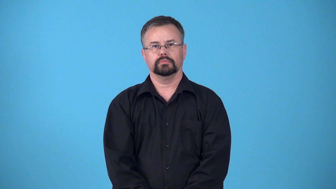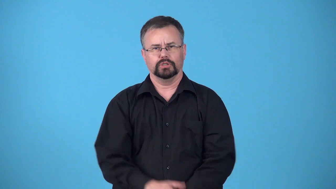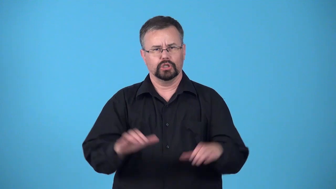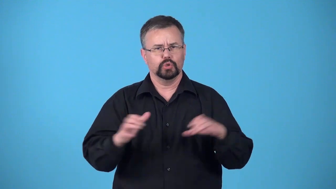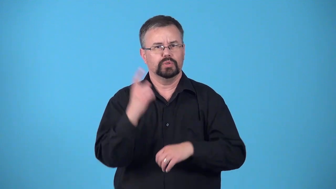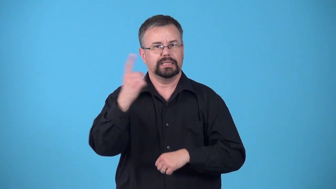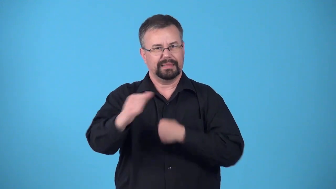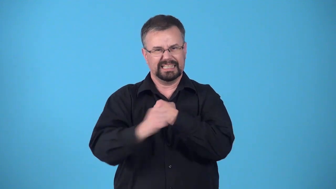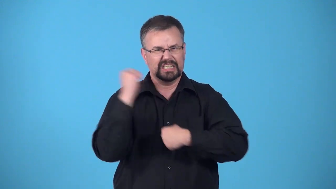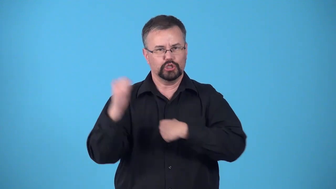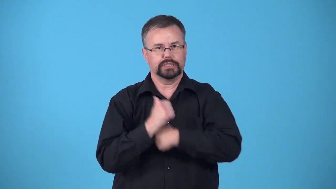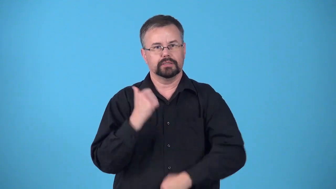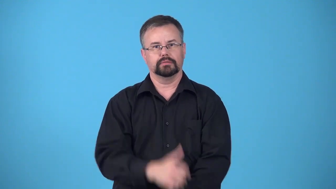take your life in your own hands